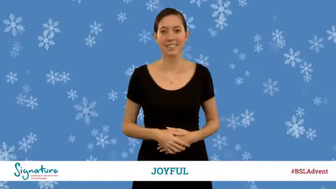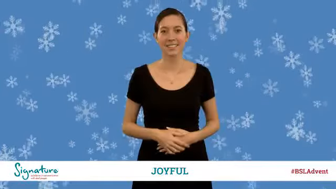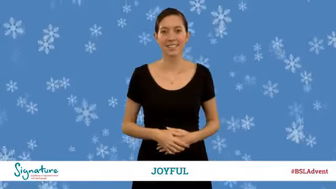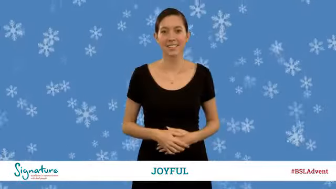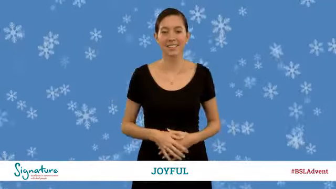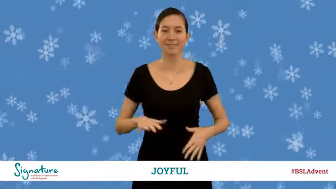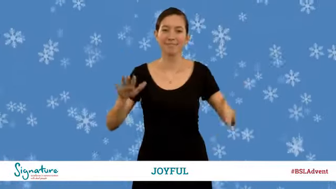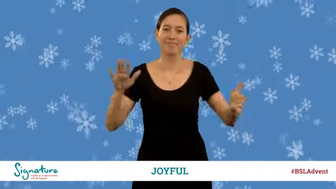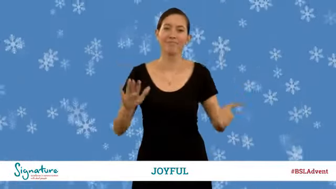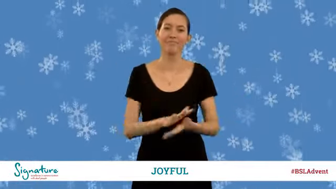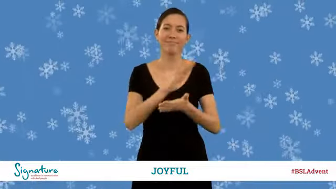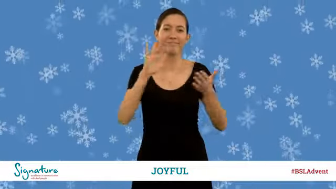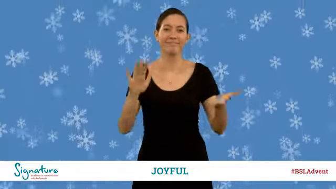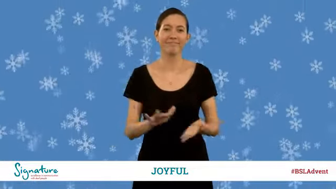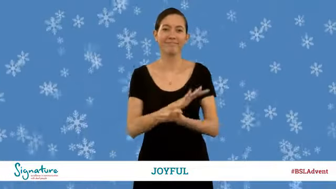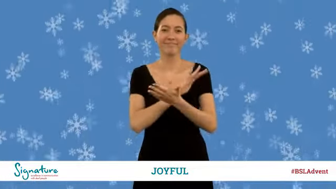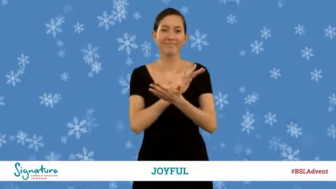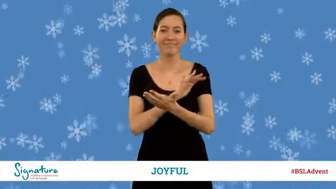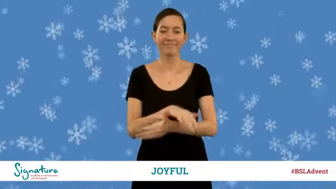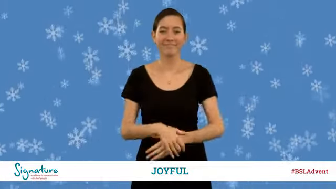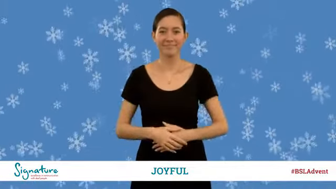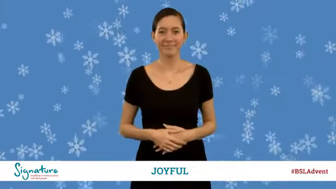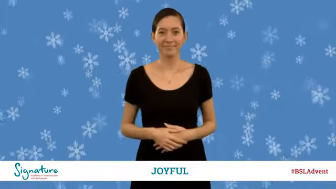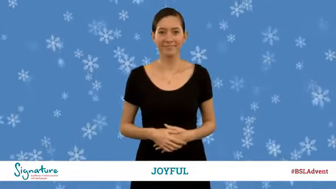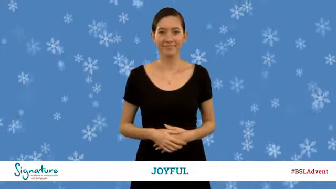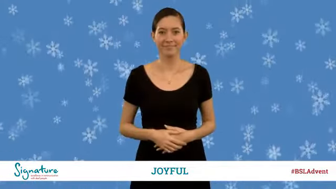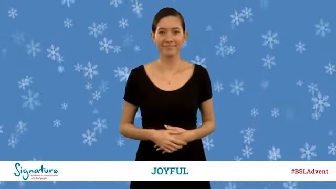Joyful